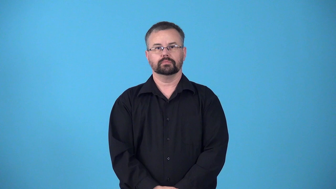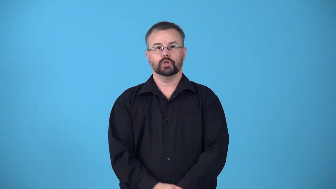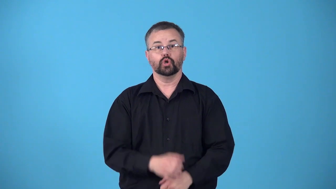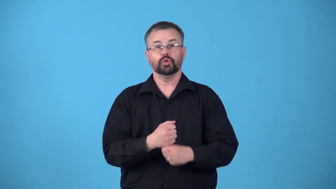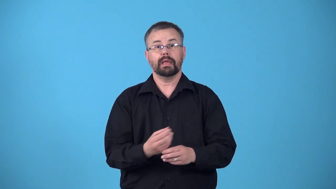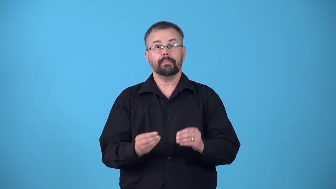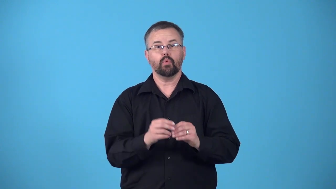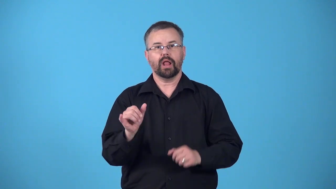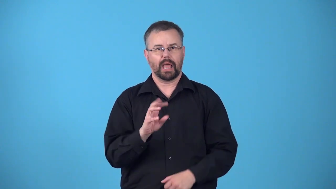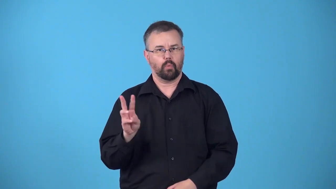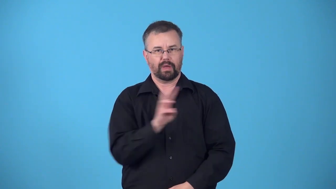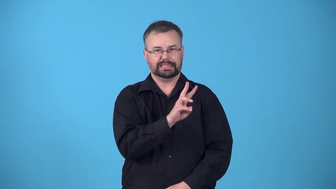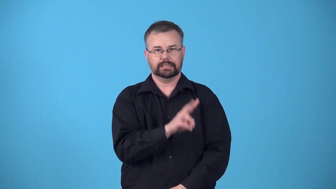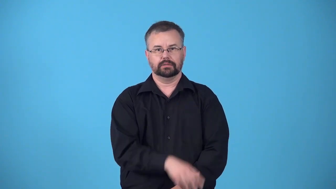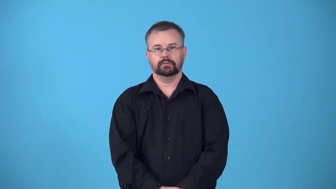occidentalize